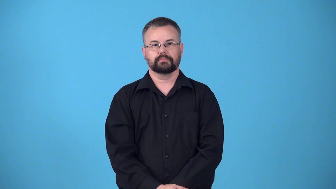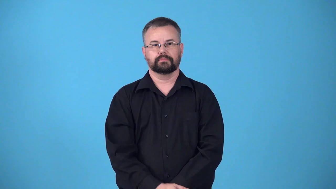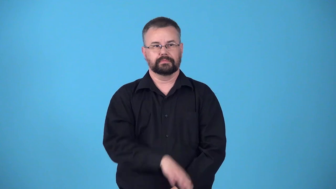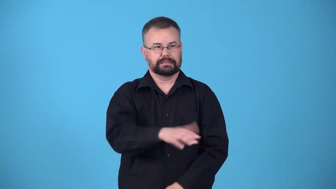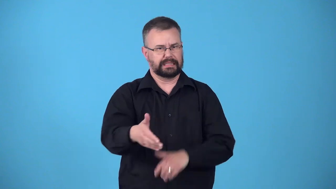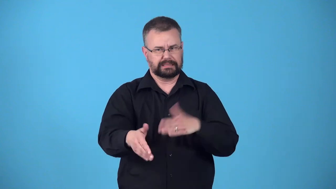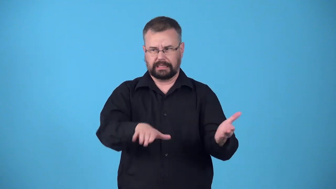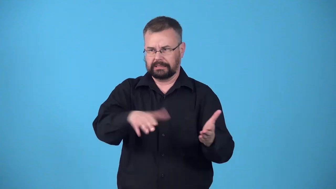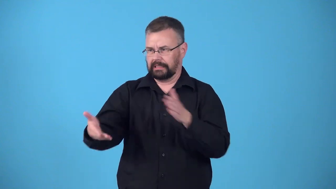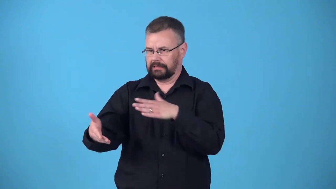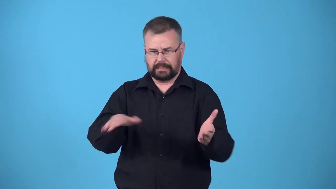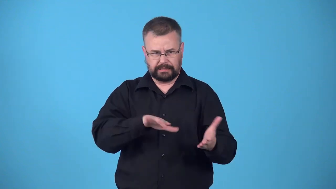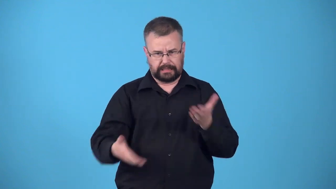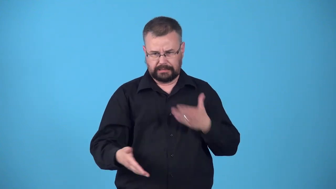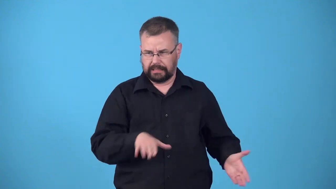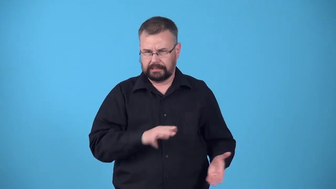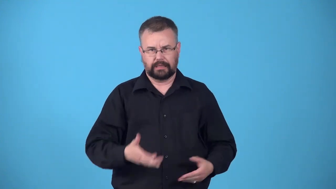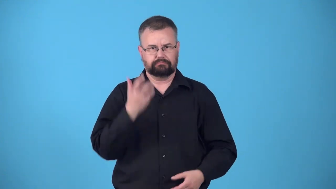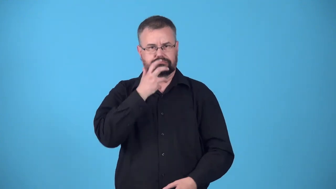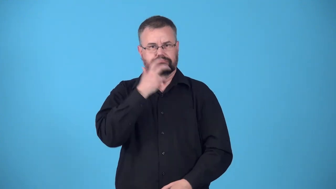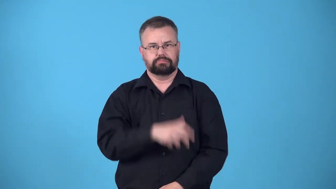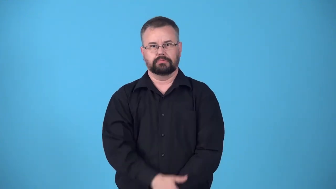dropping like flies